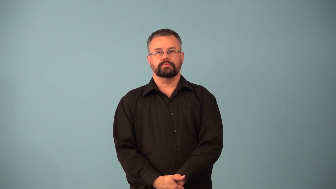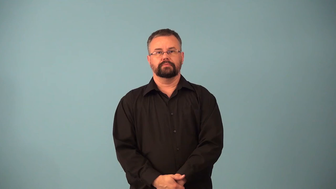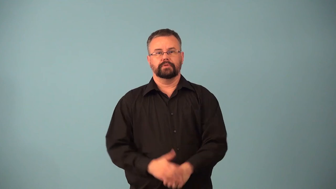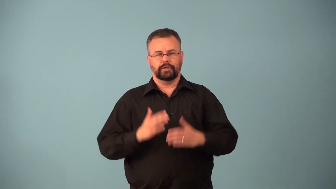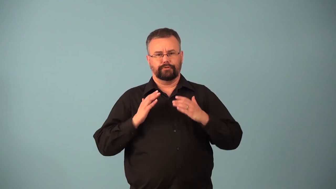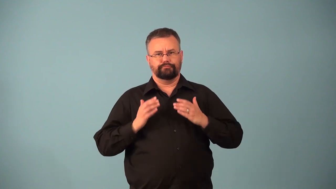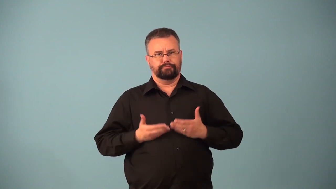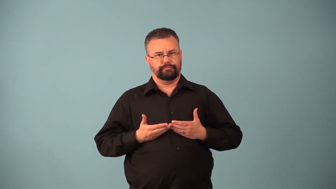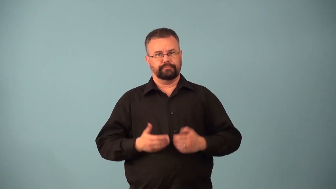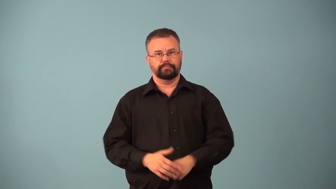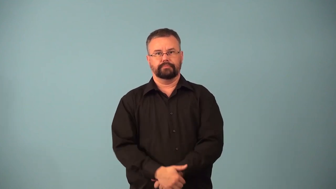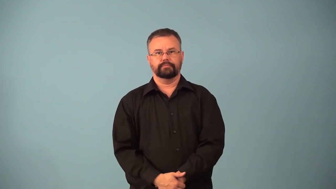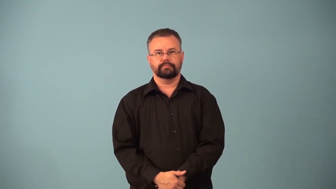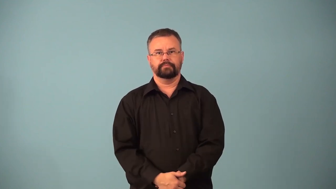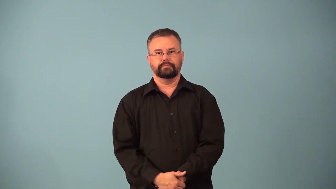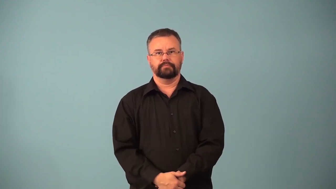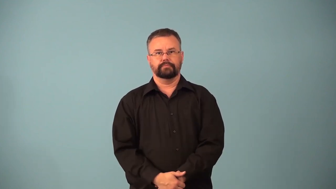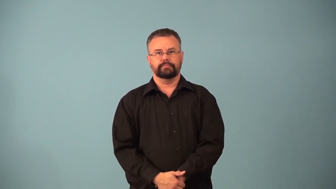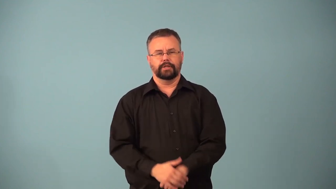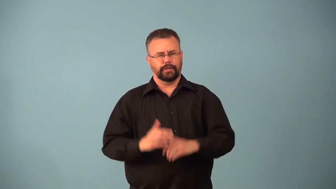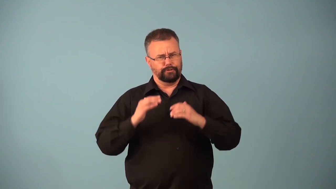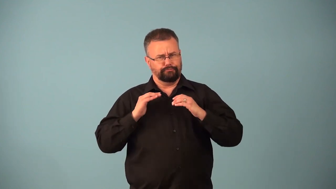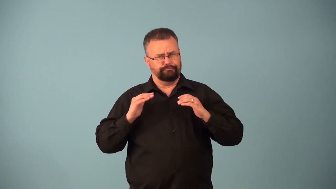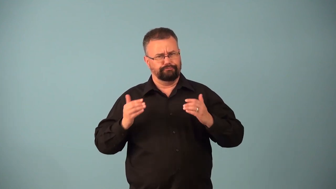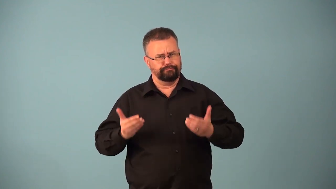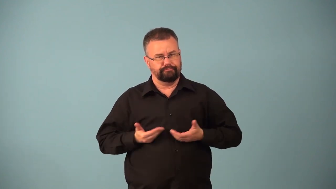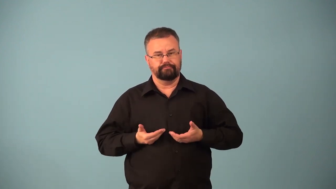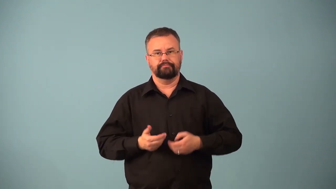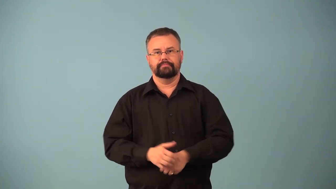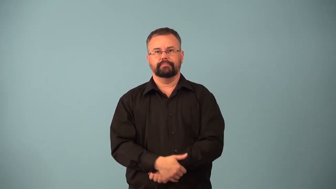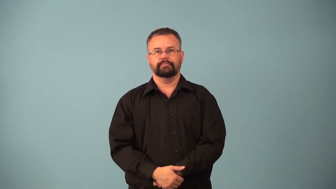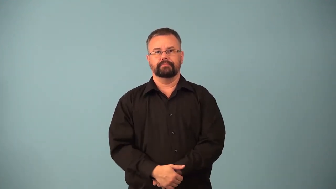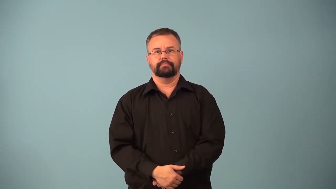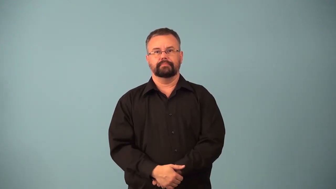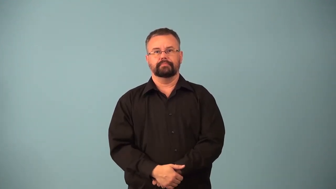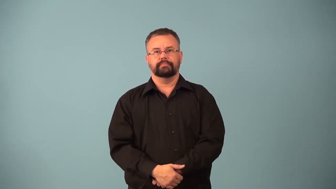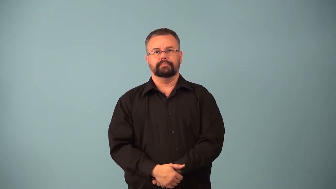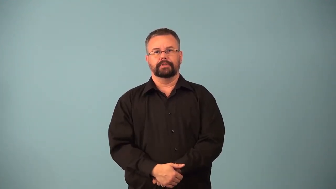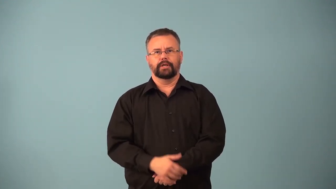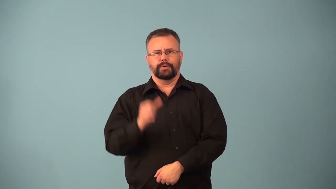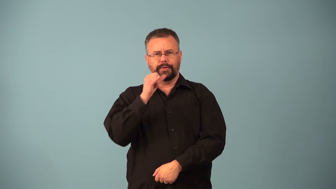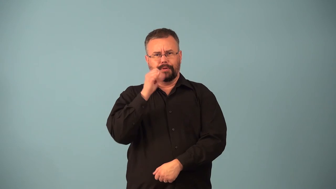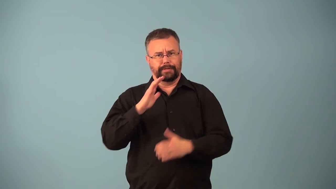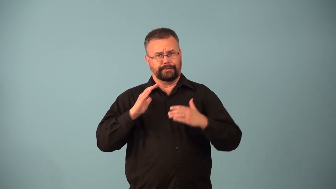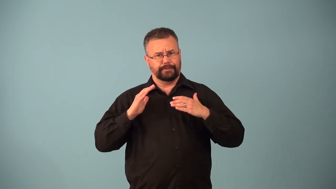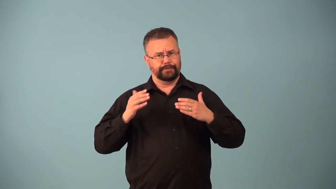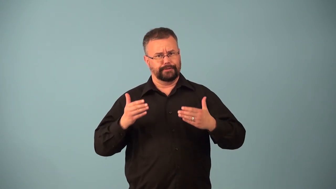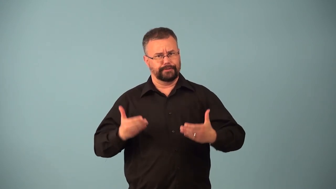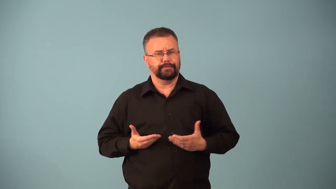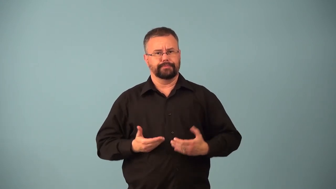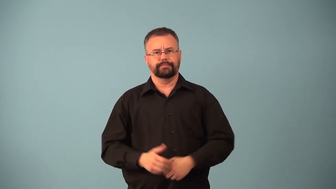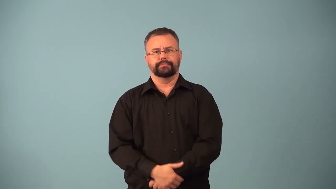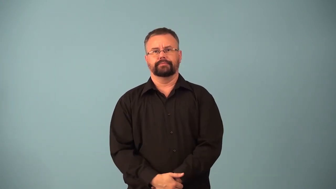busty,bustier ,bustiest, chestier,chestiest